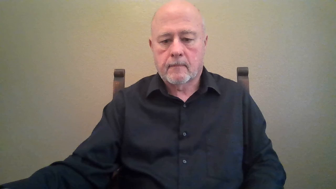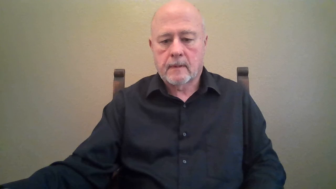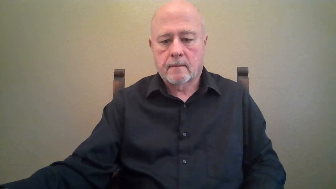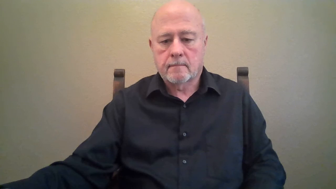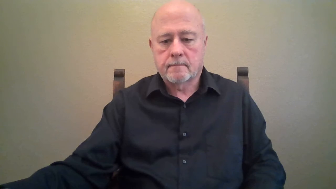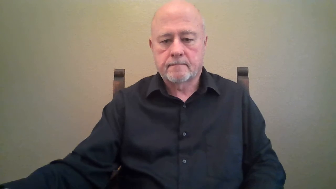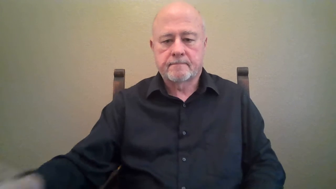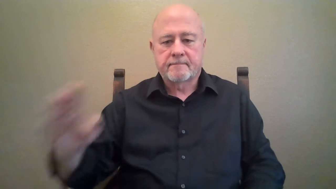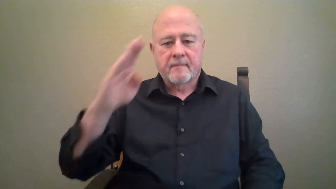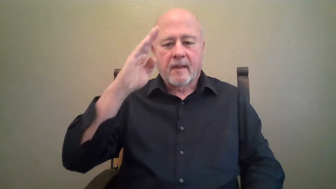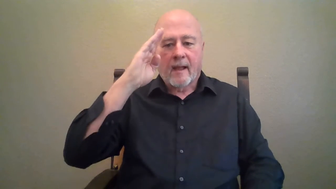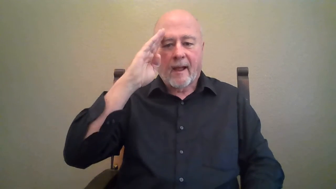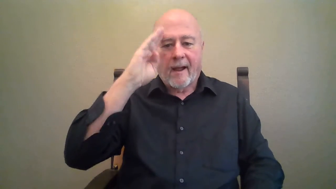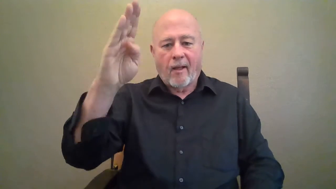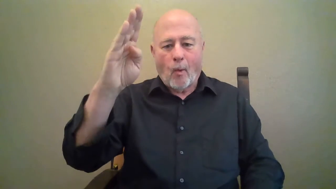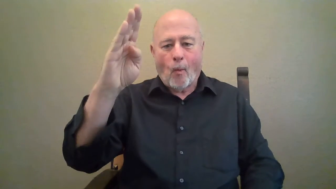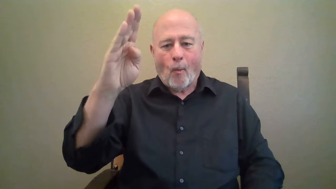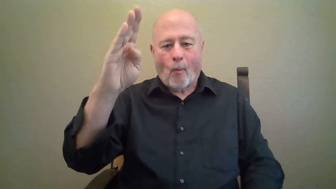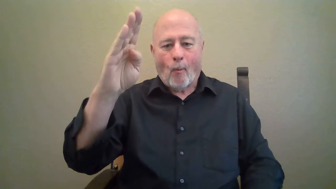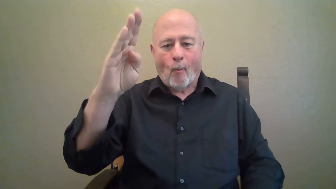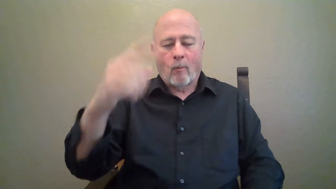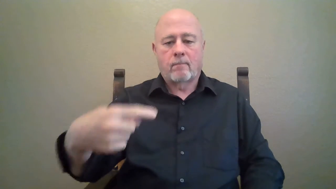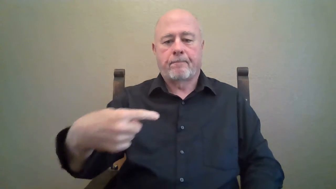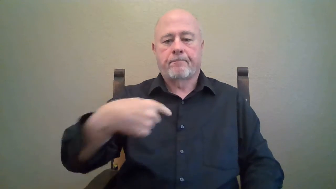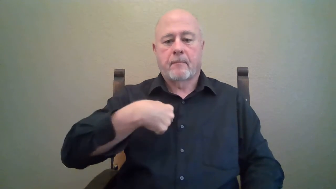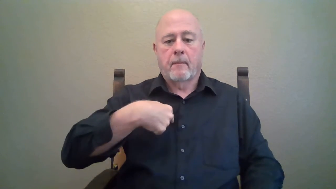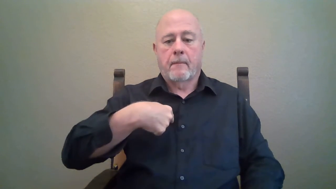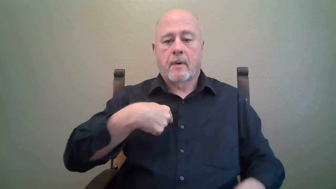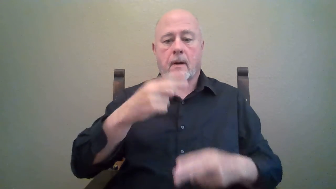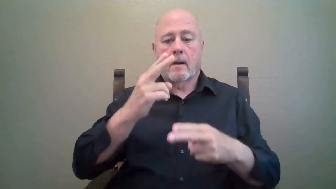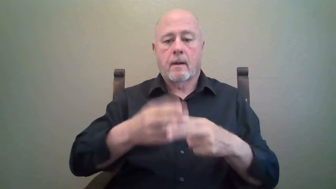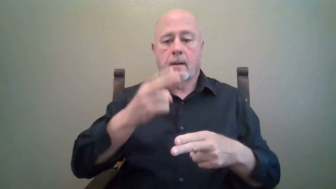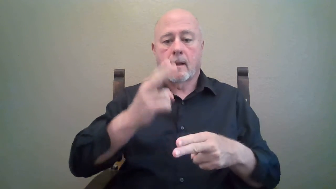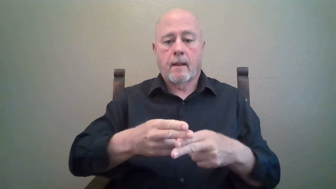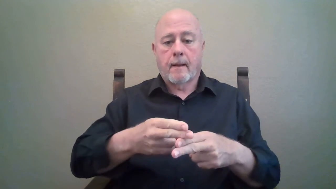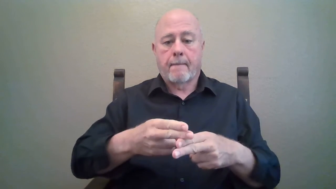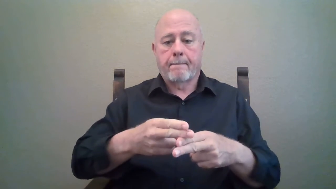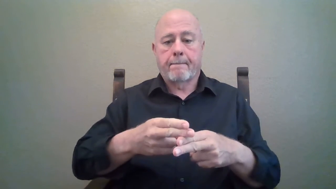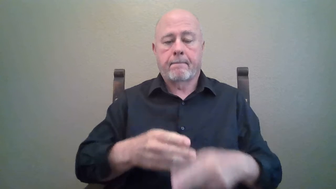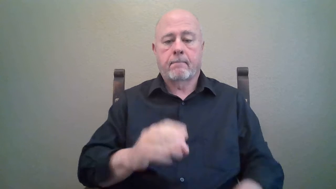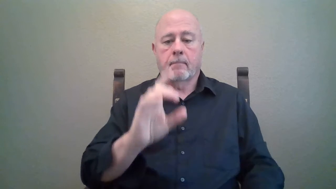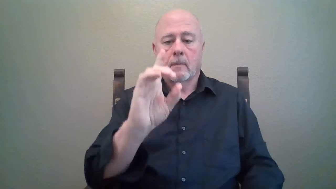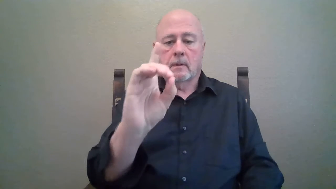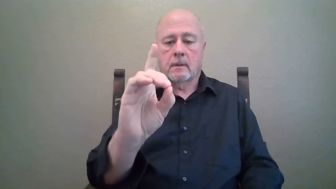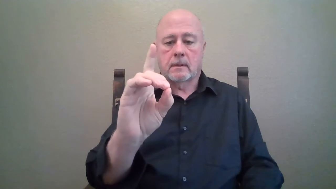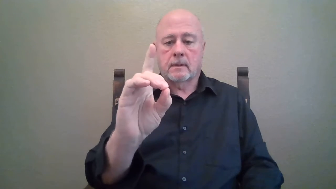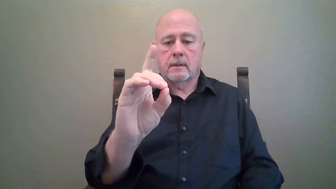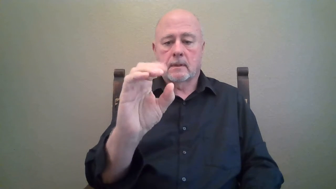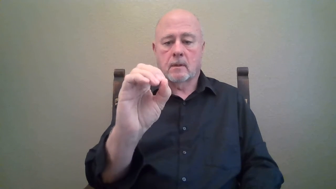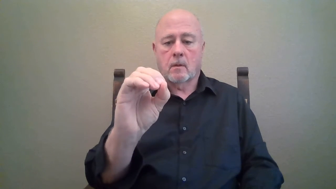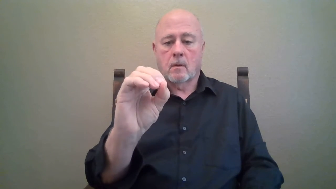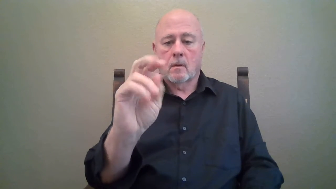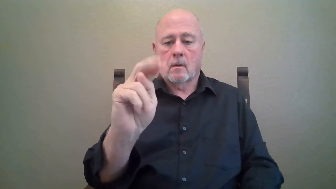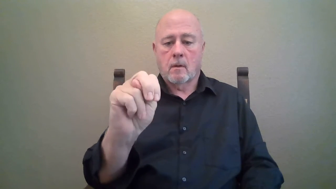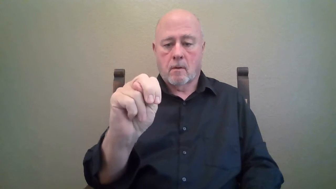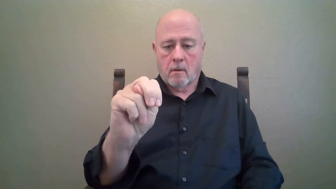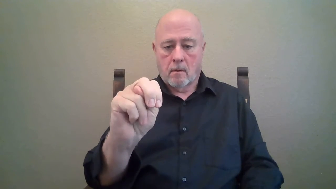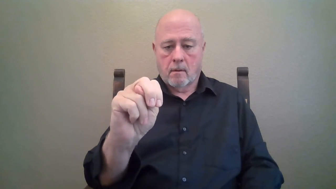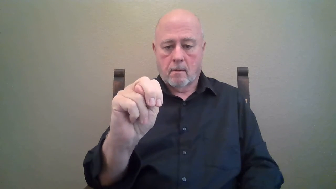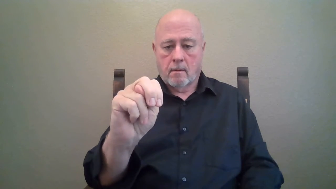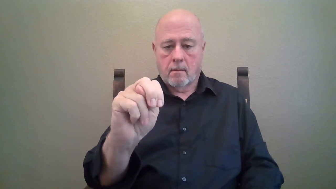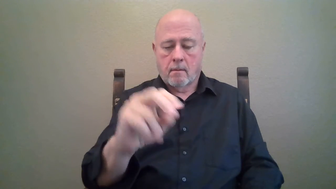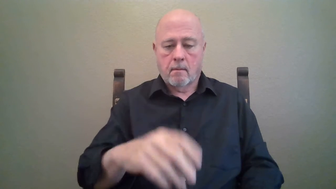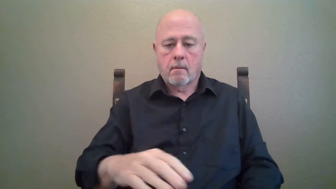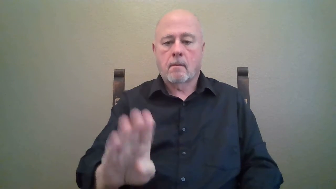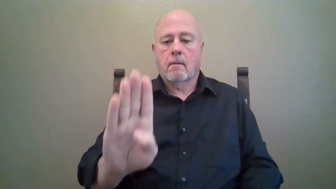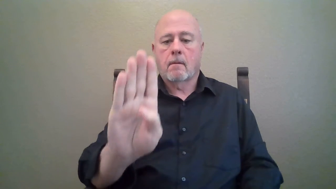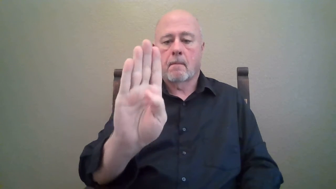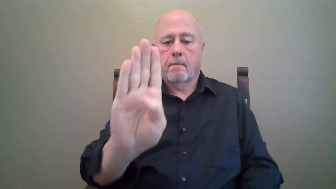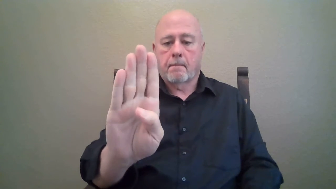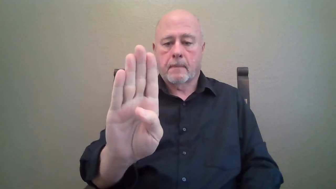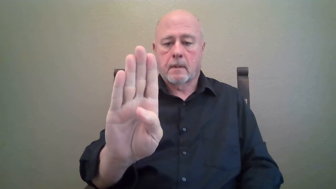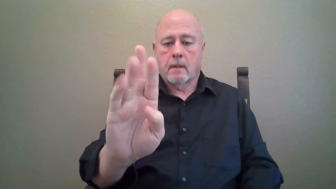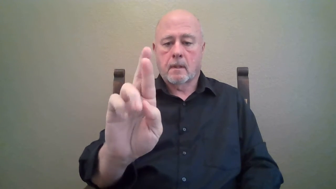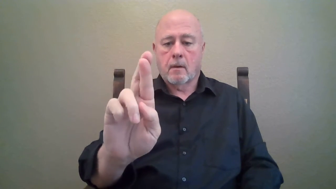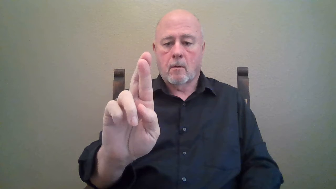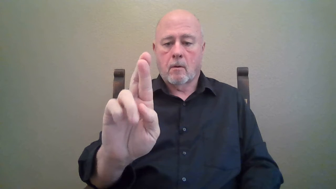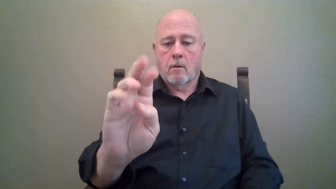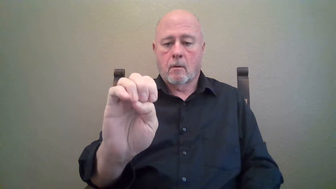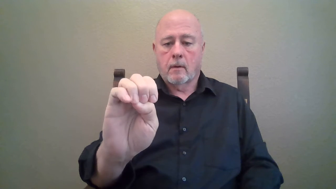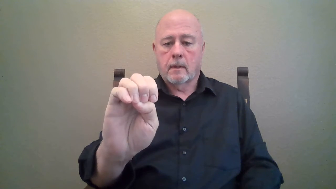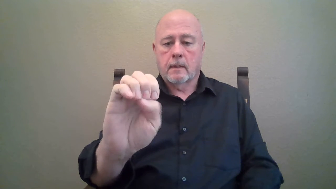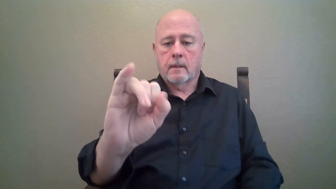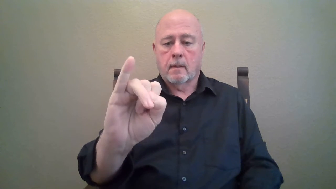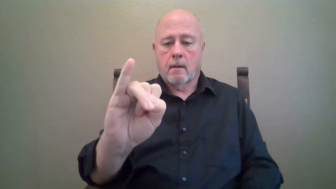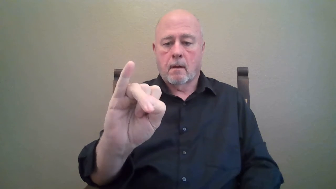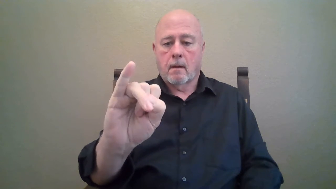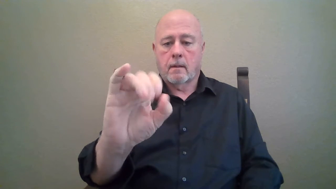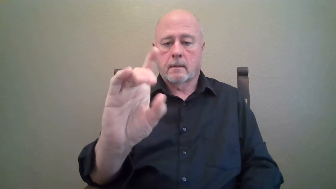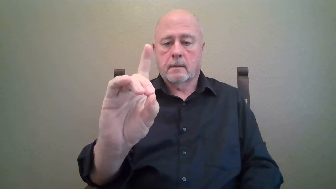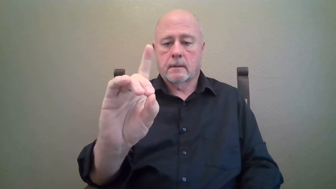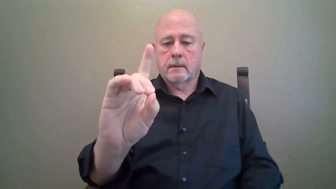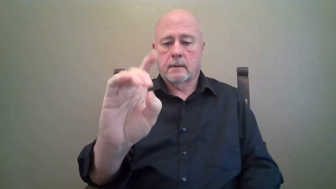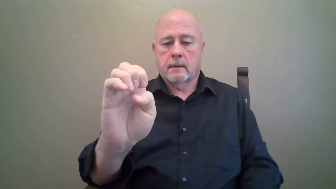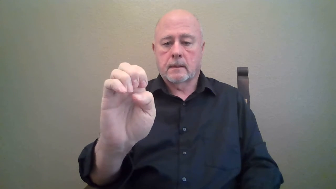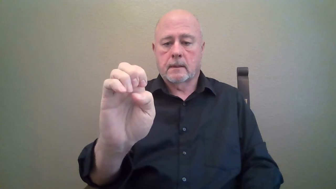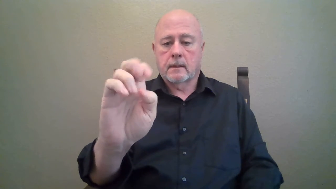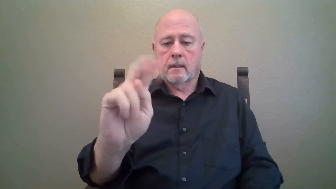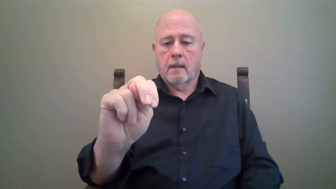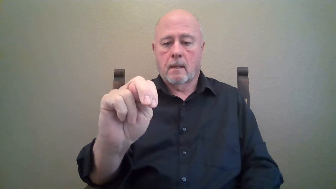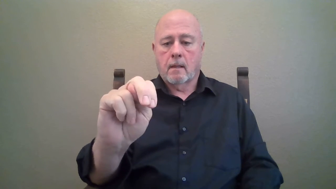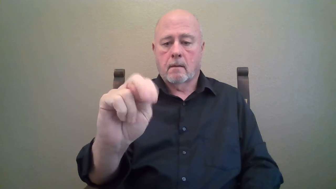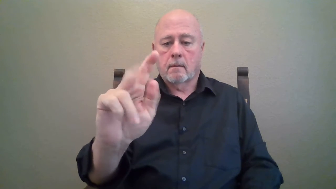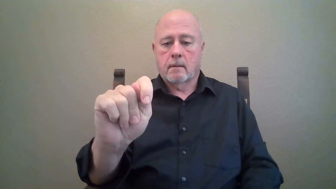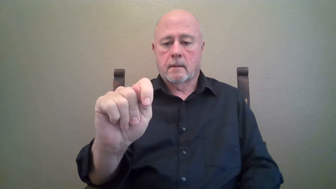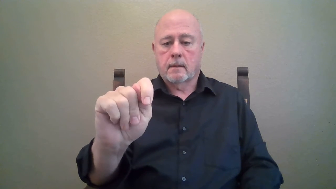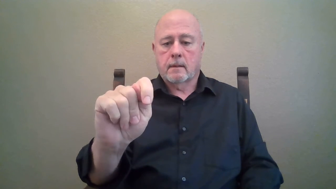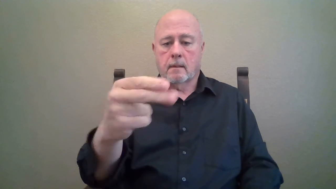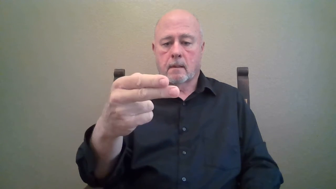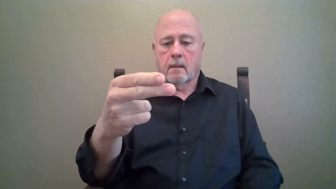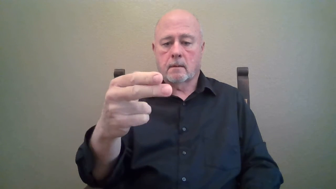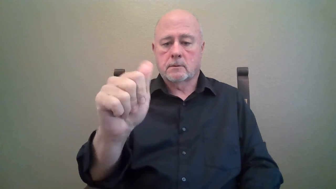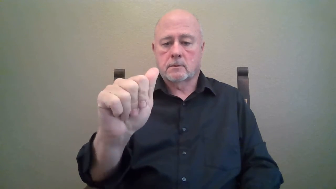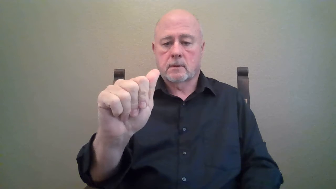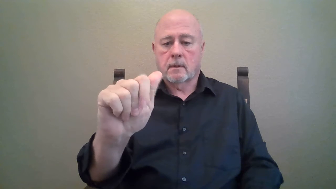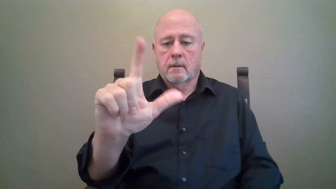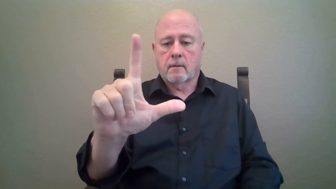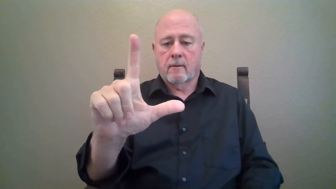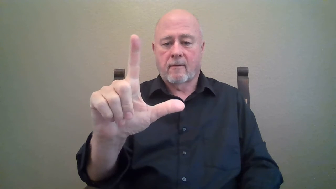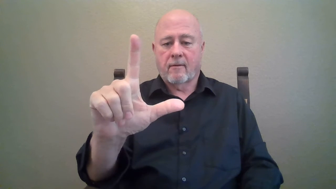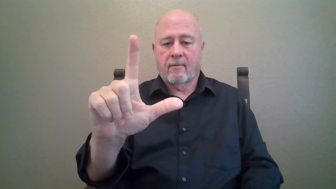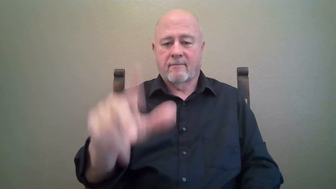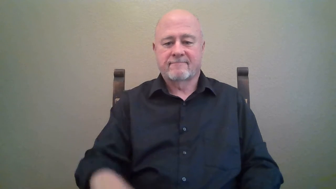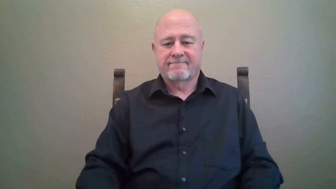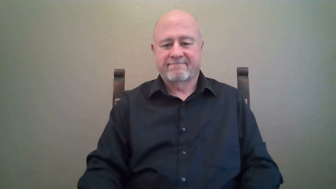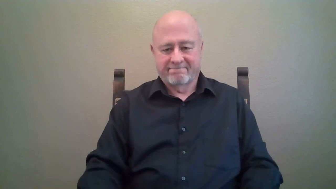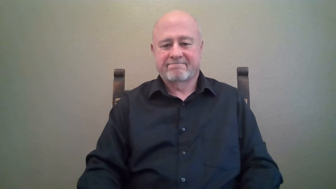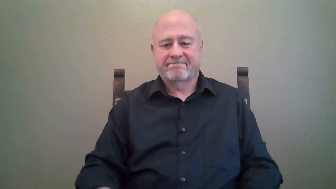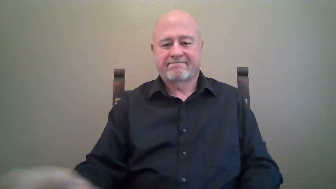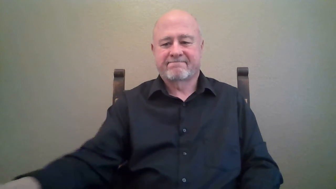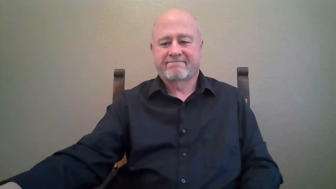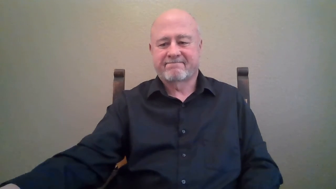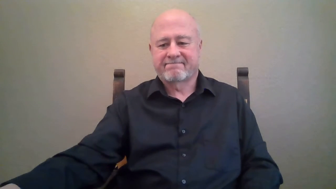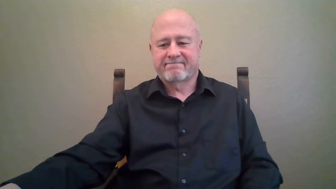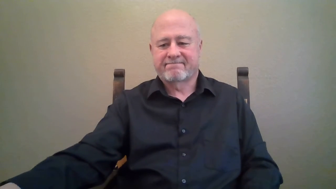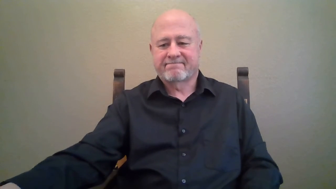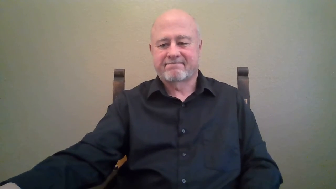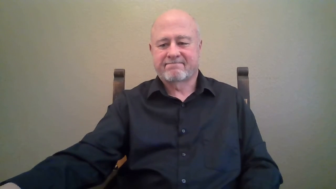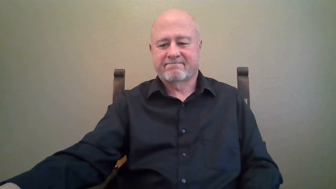My name is Don Breidenthal